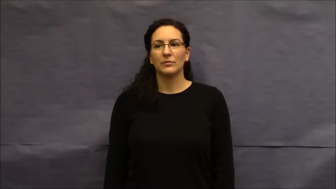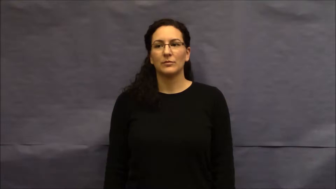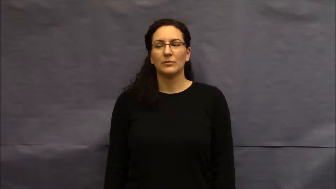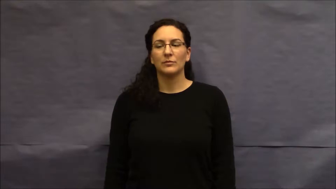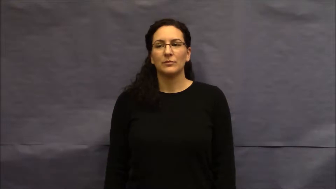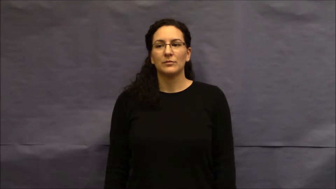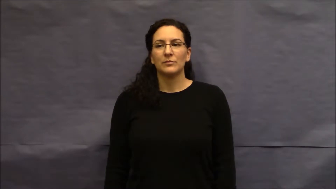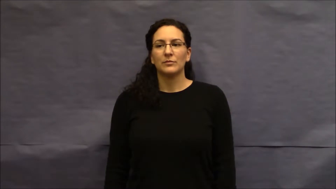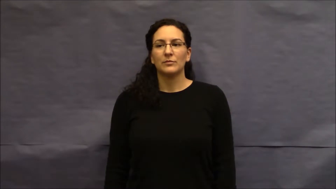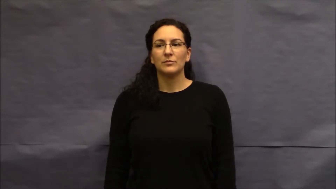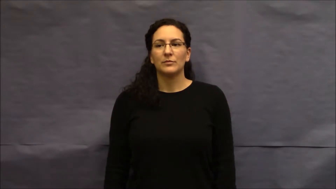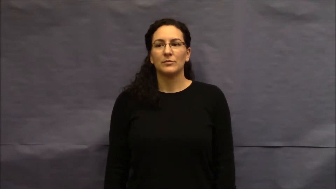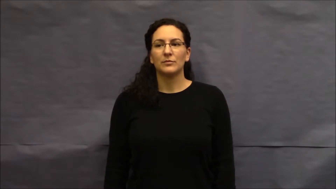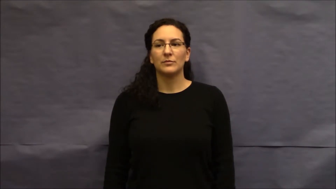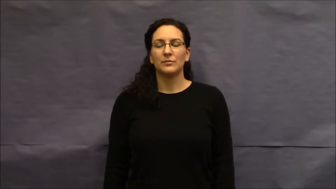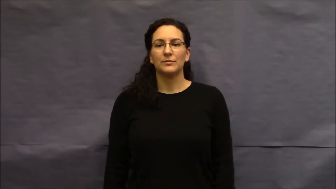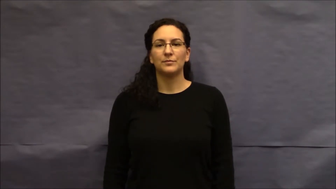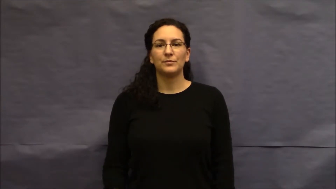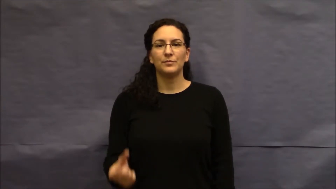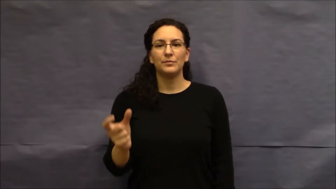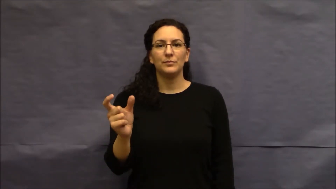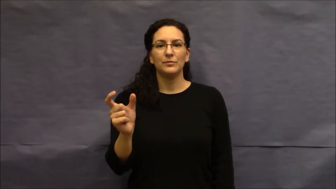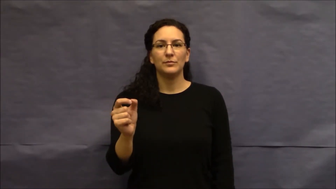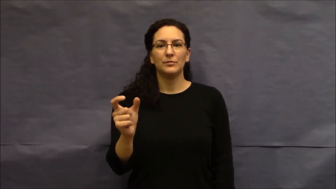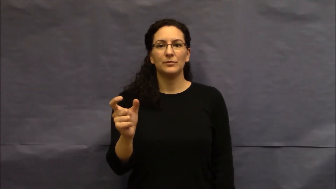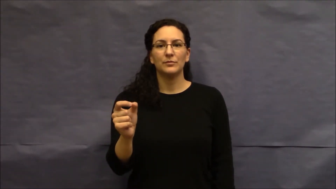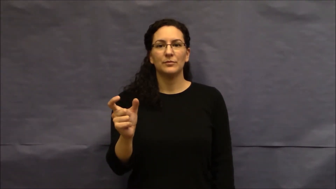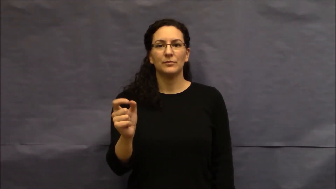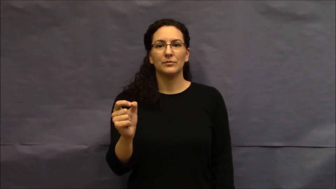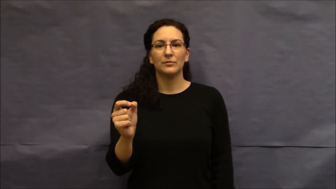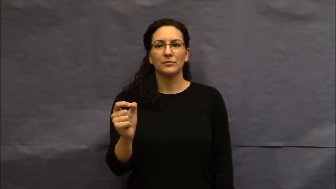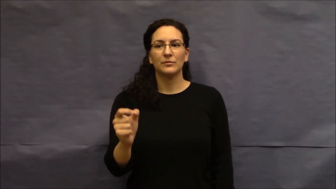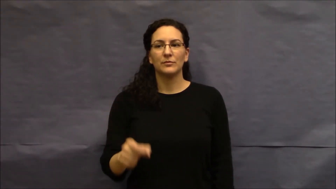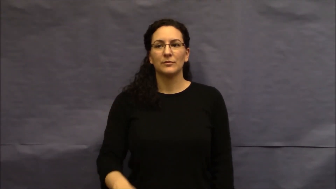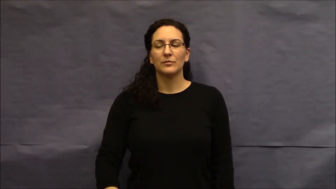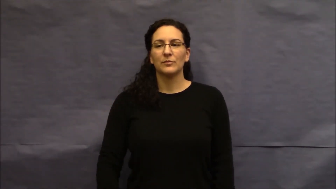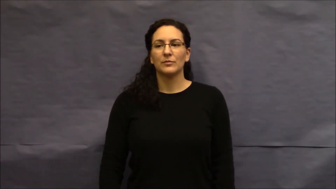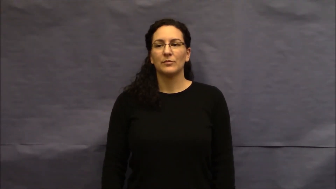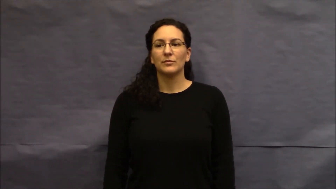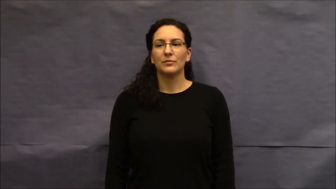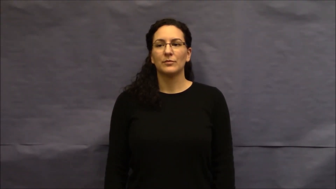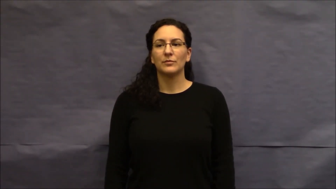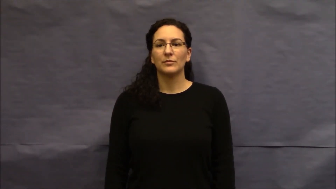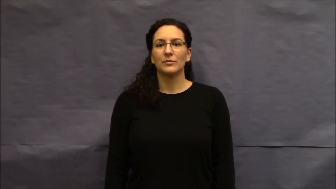Pliers